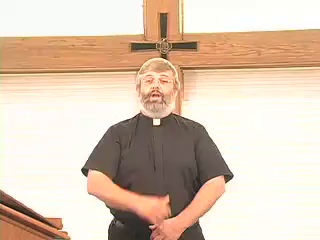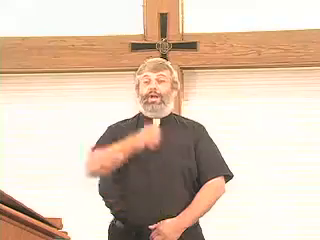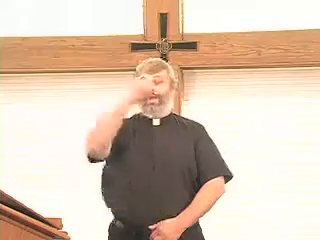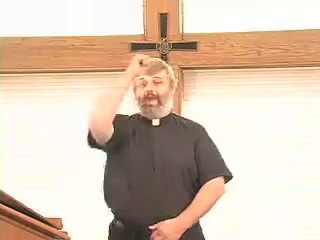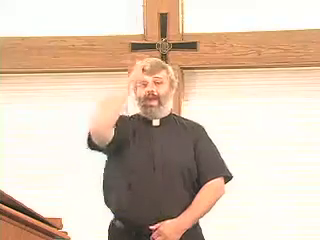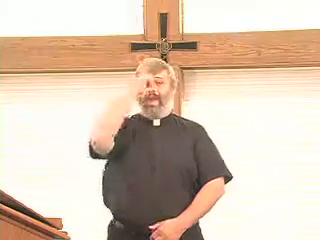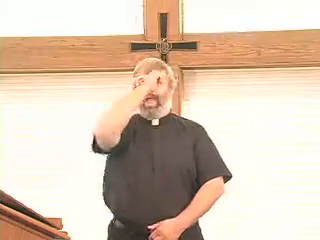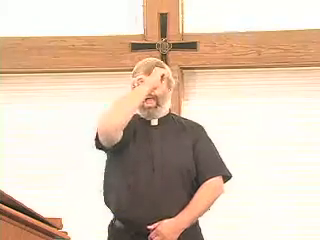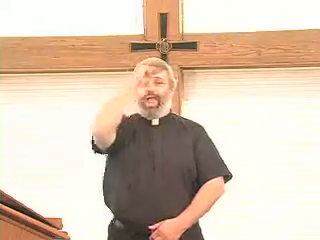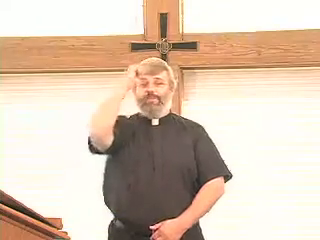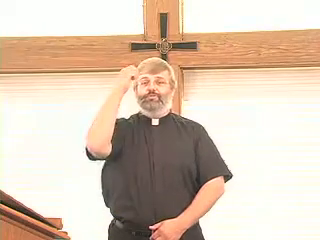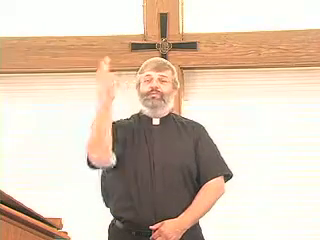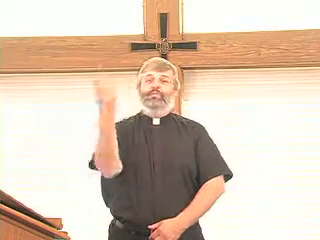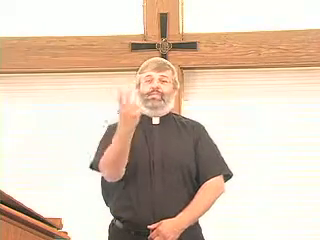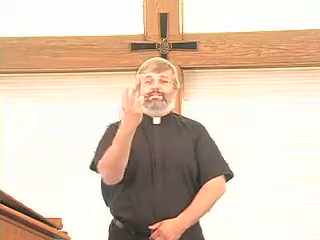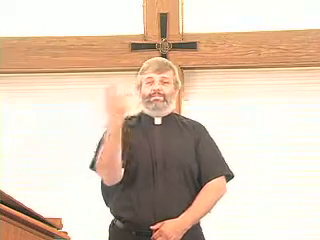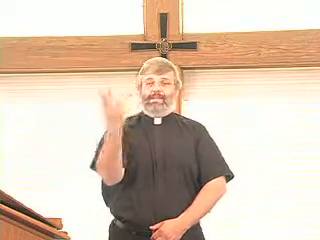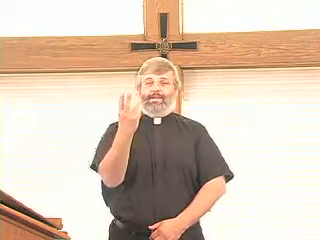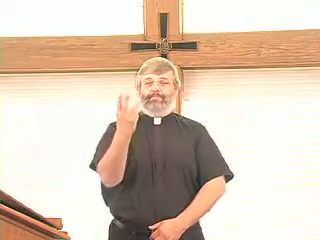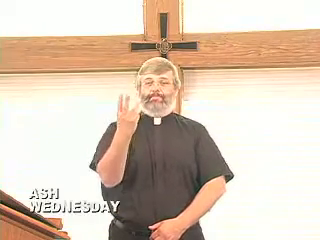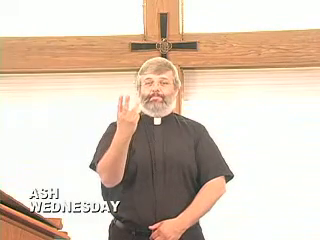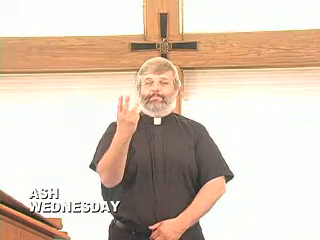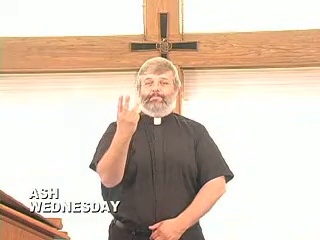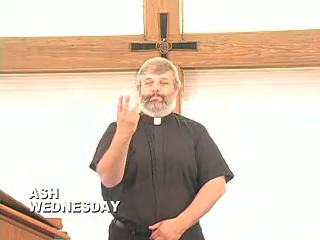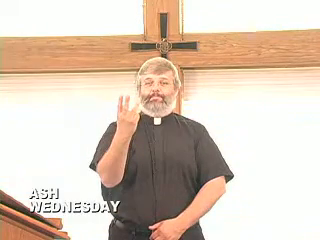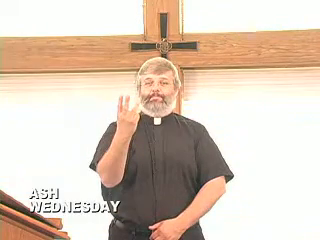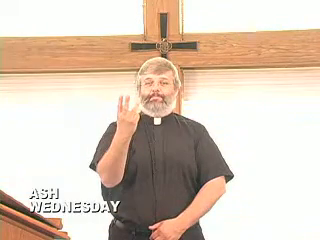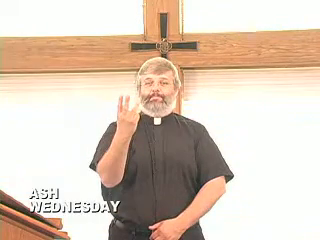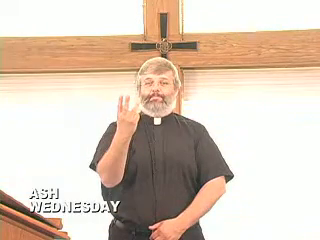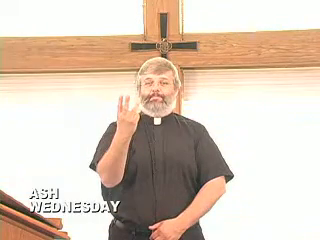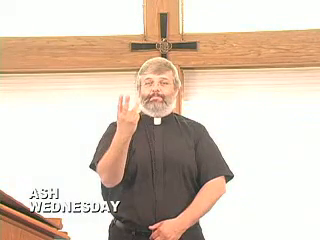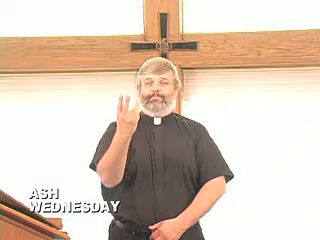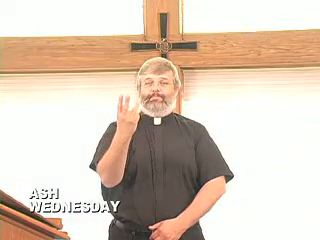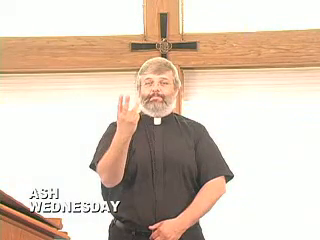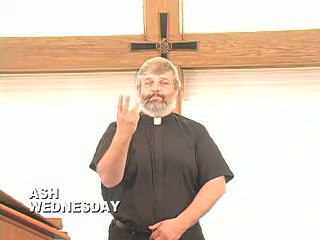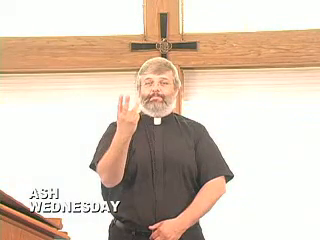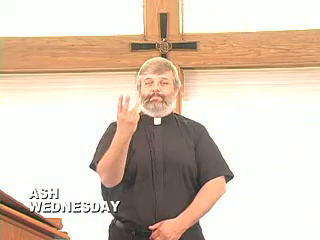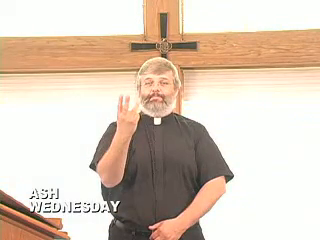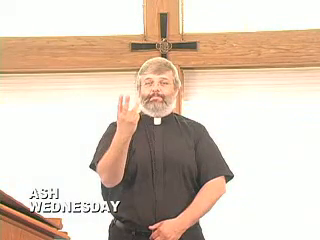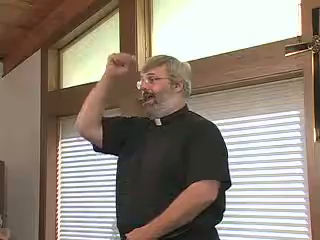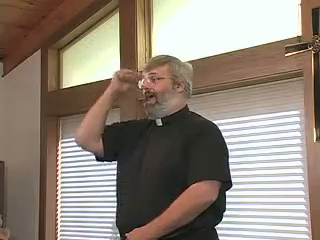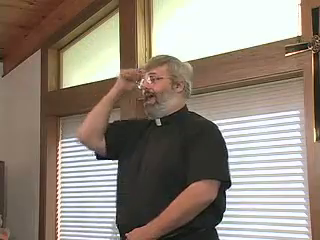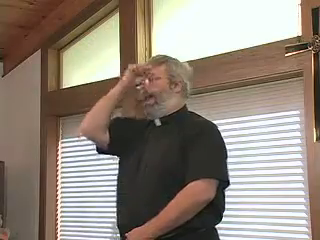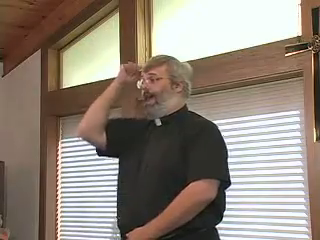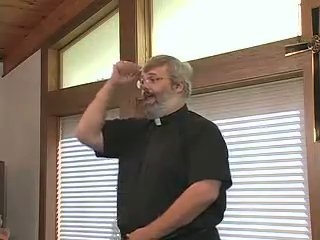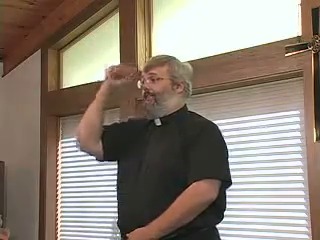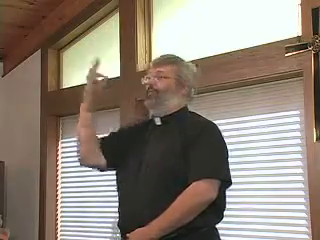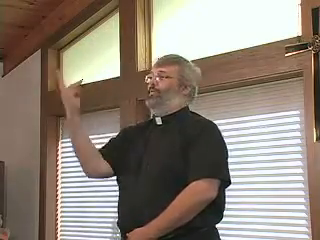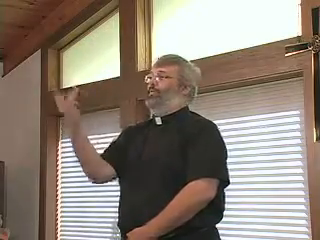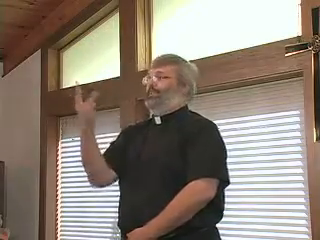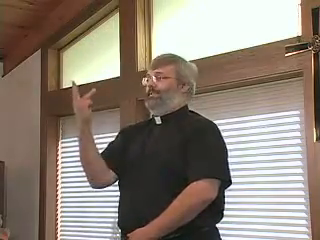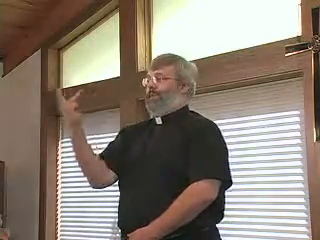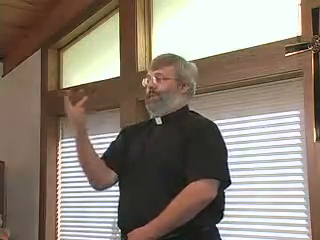ASH WEDNESDAY